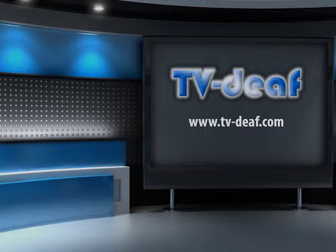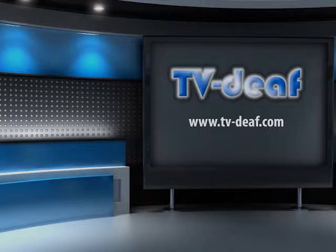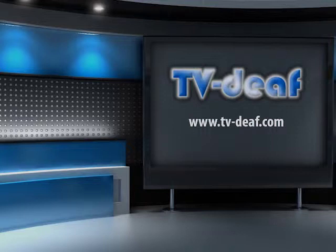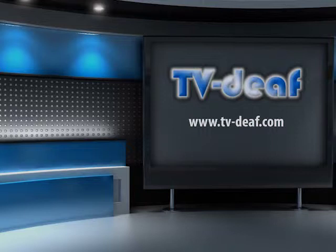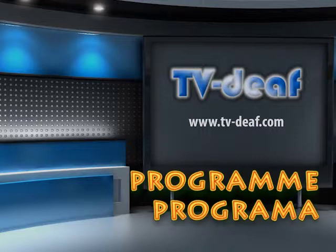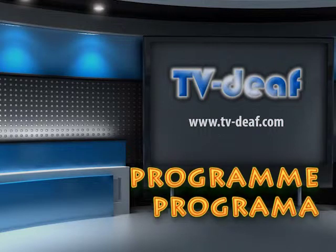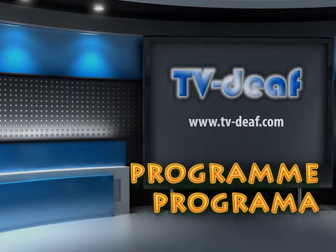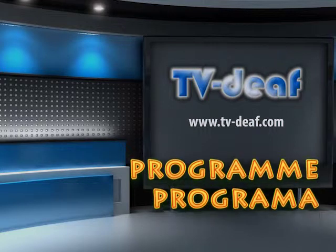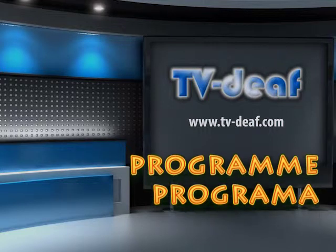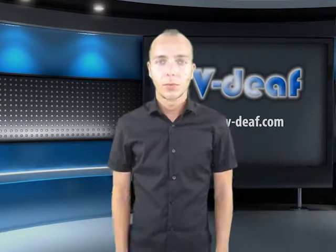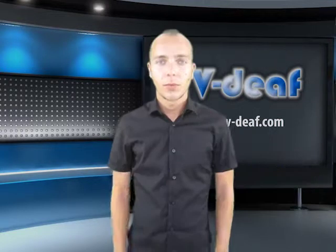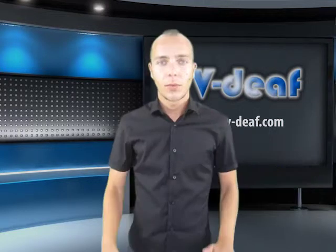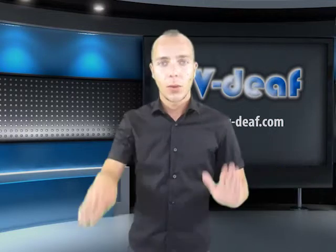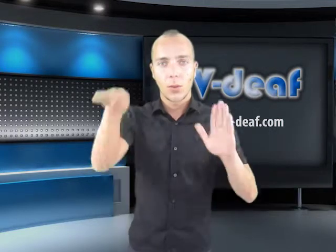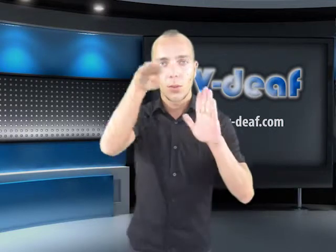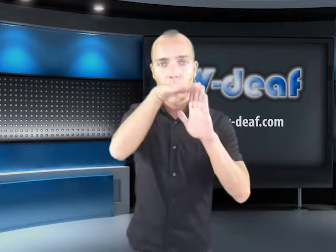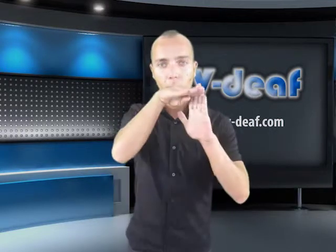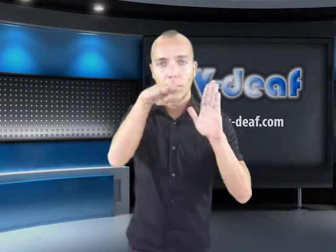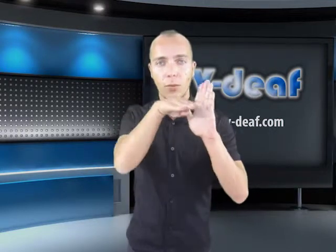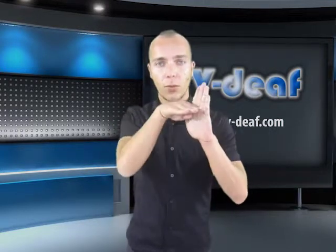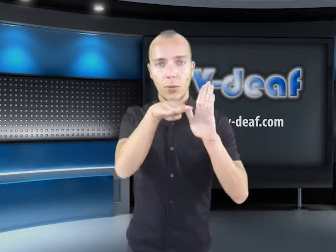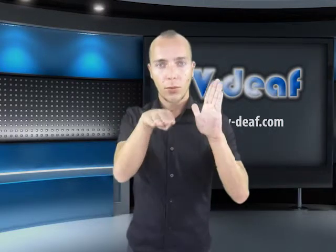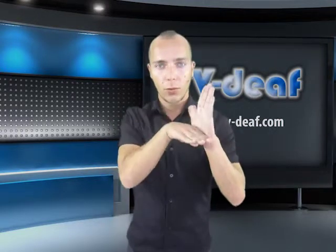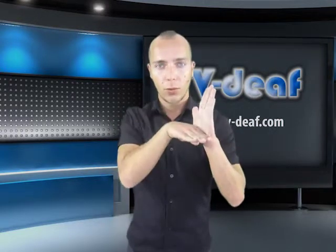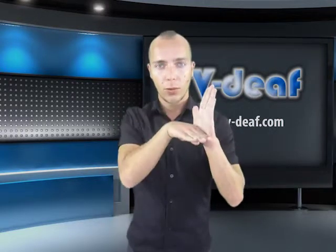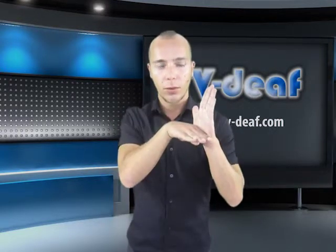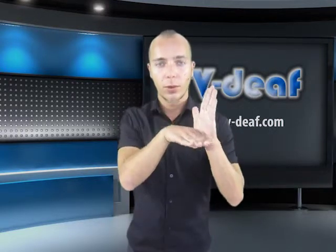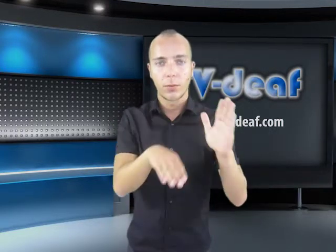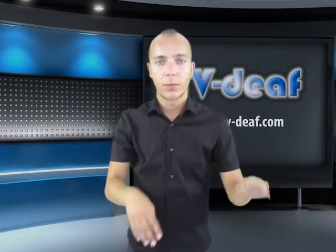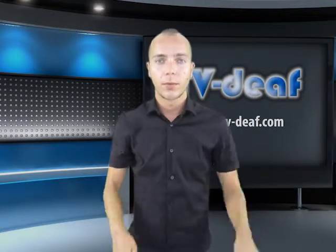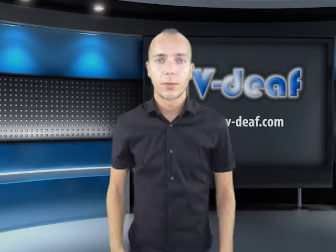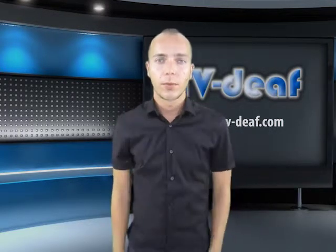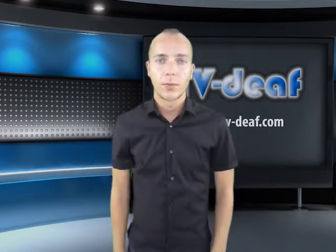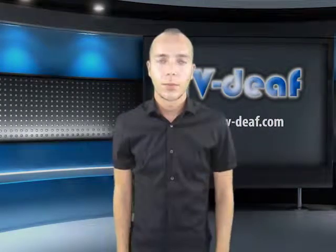A PROGRAMME